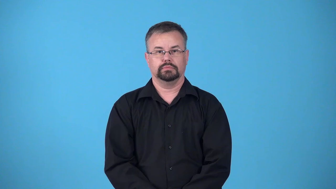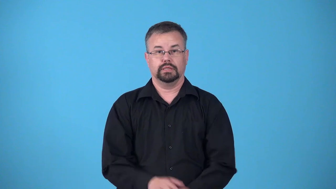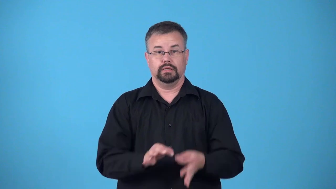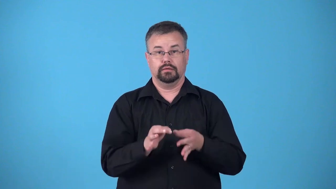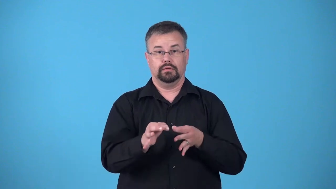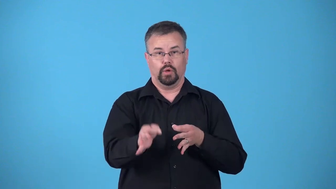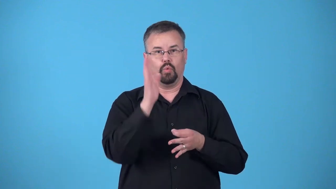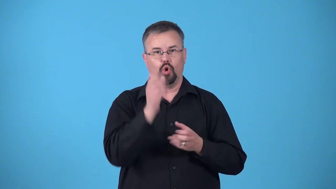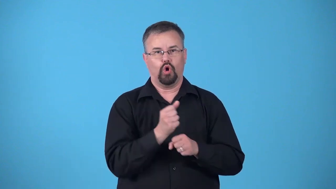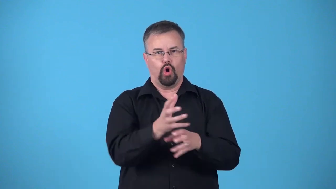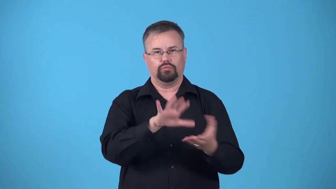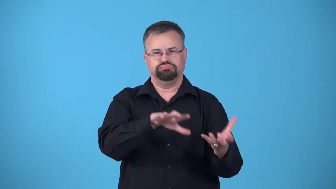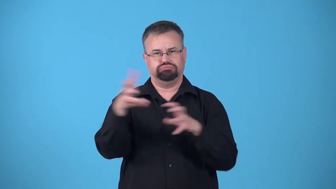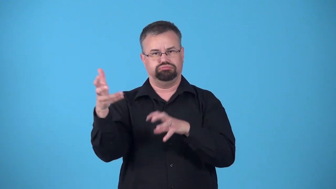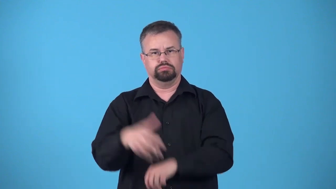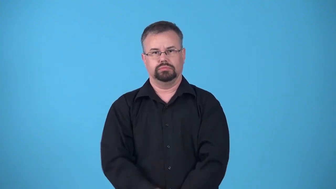he who hesitates is lost